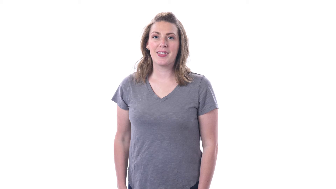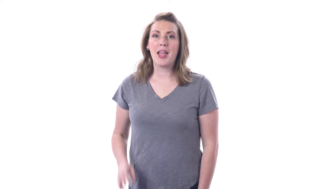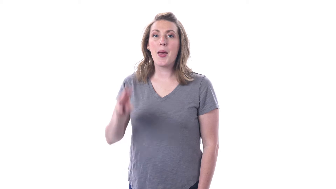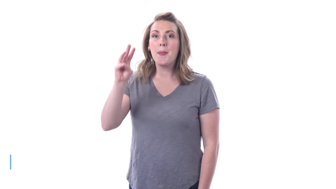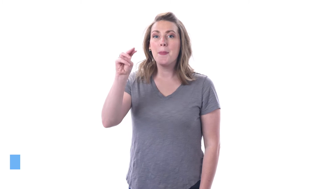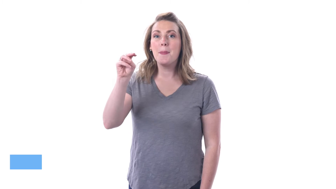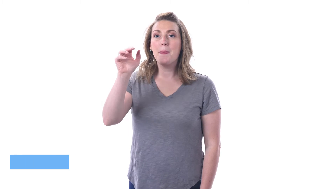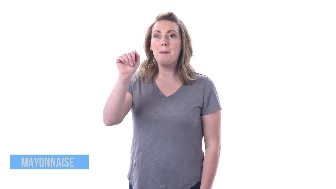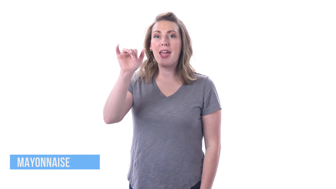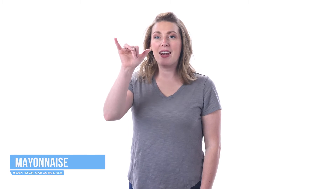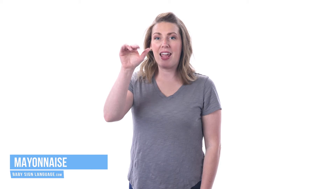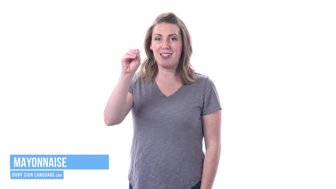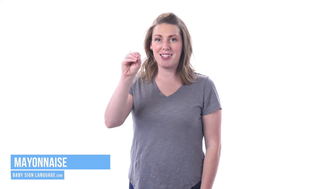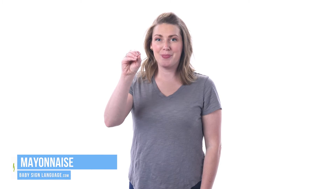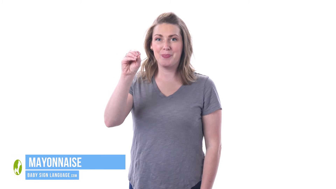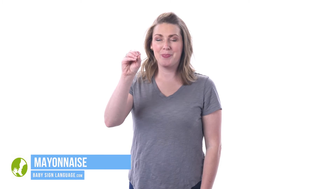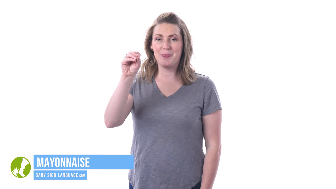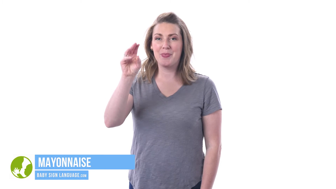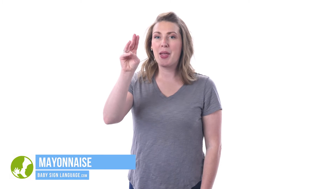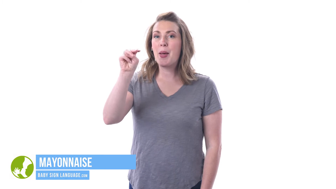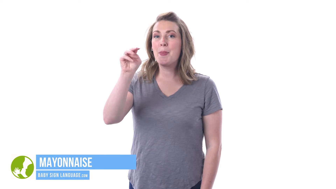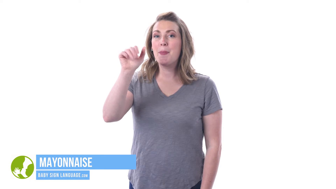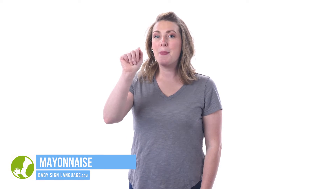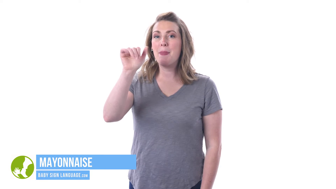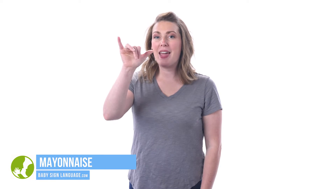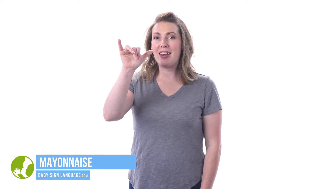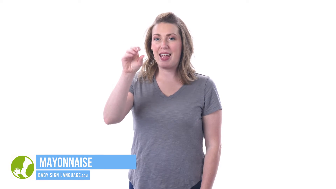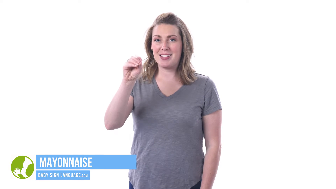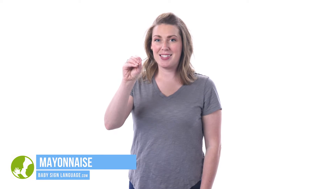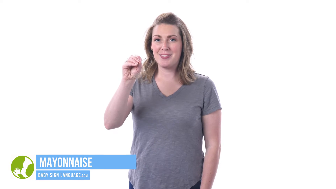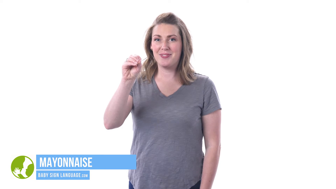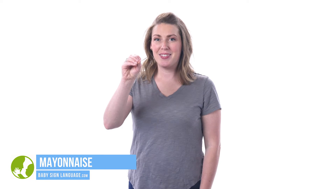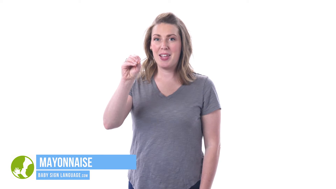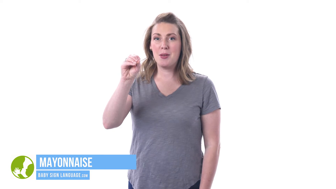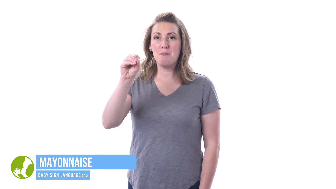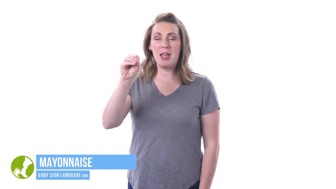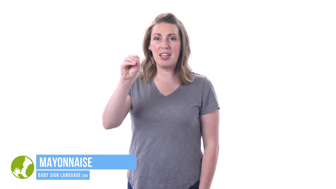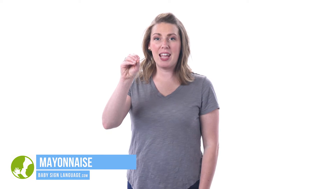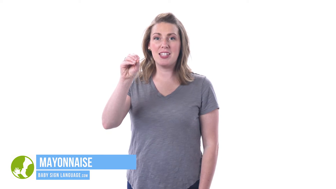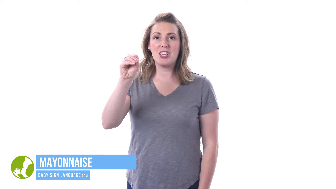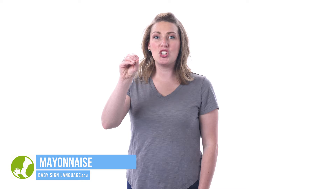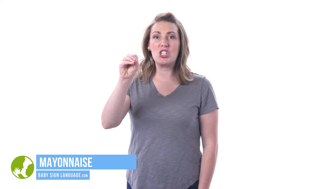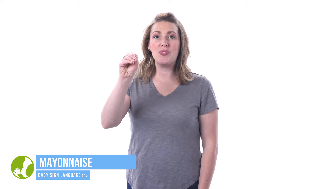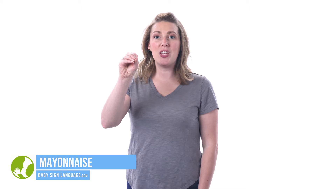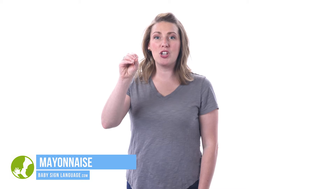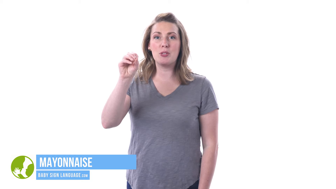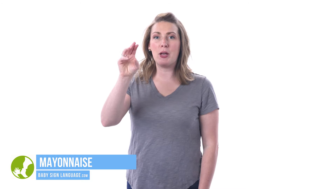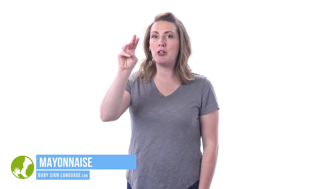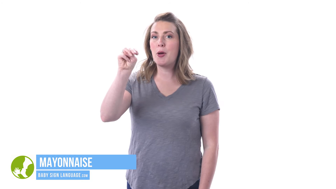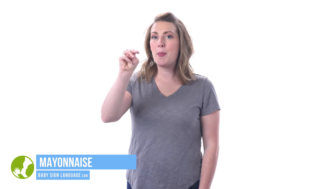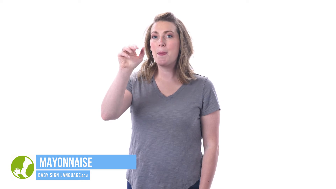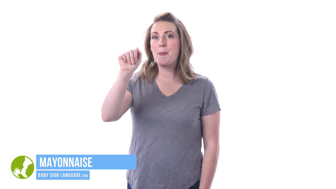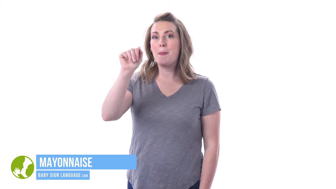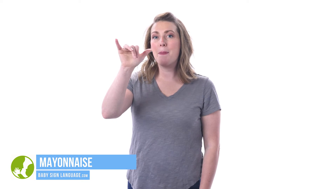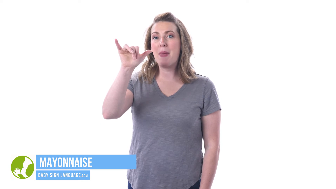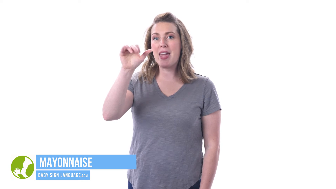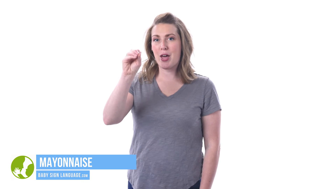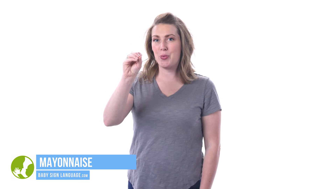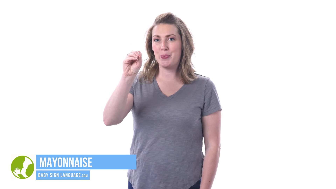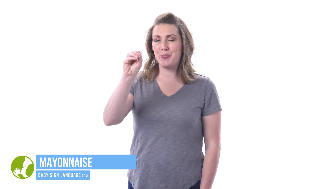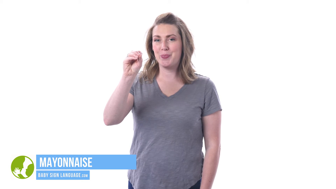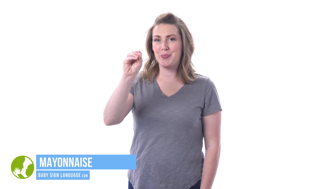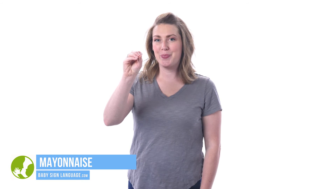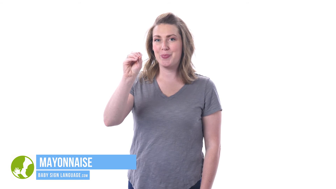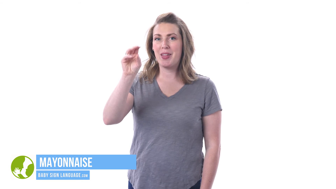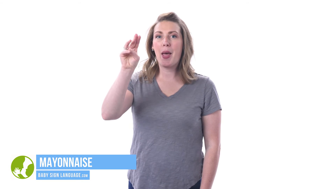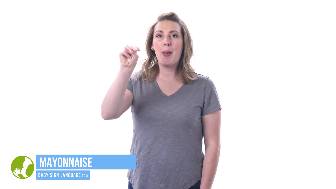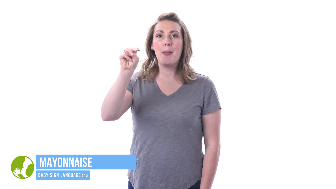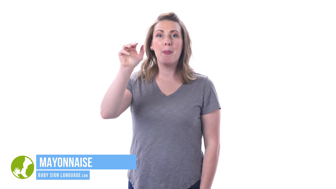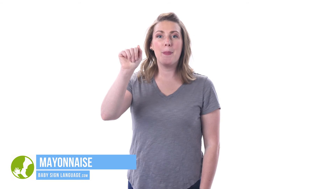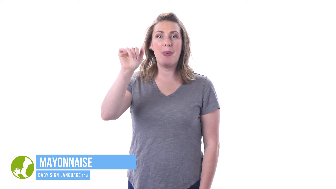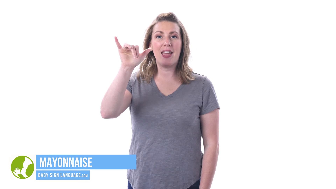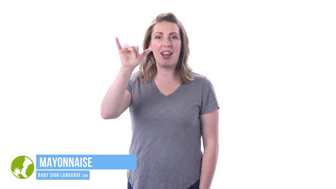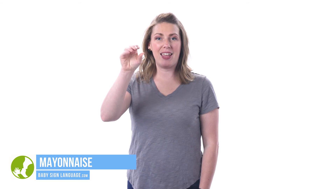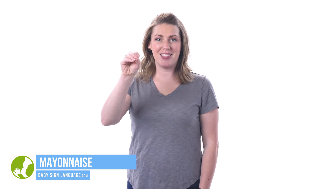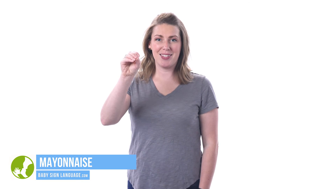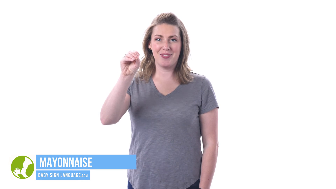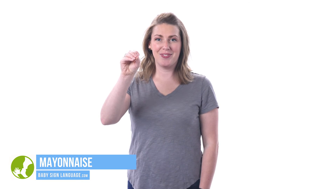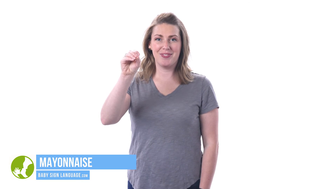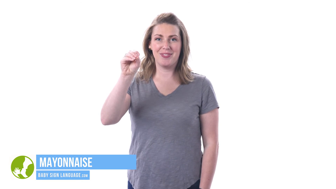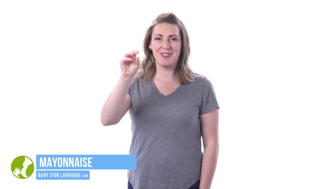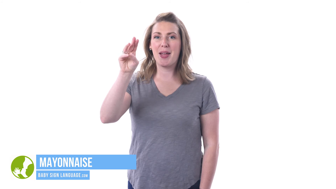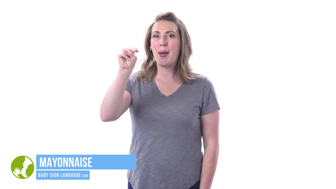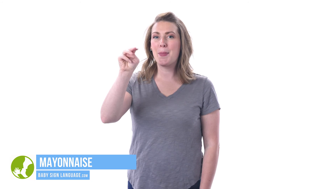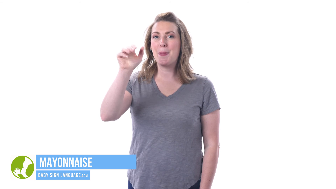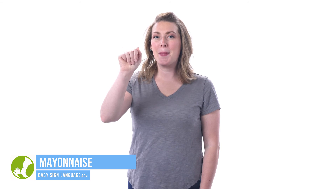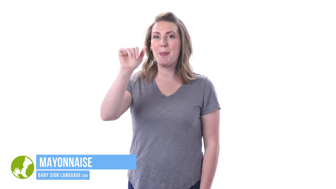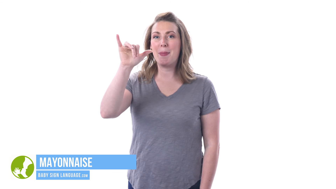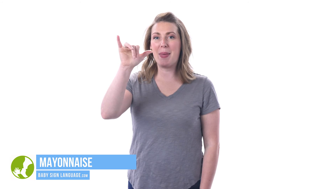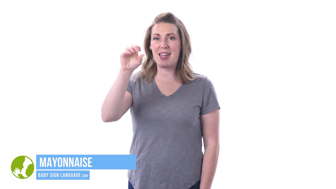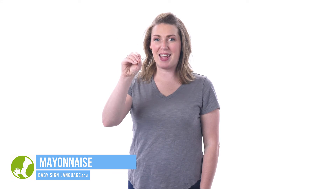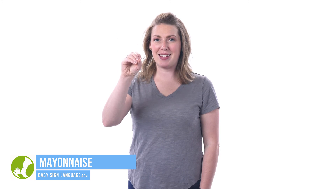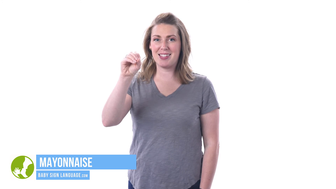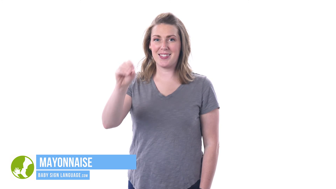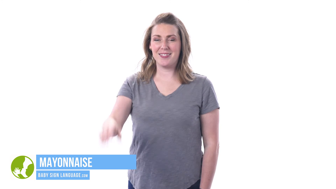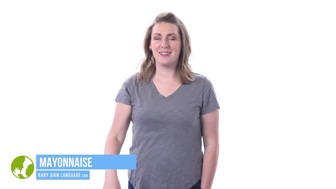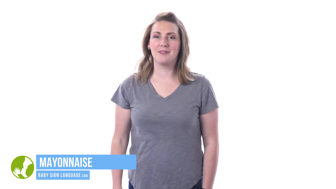Mayonnaise